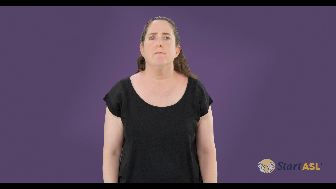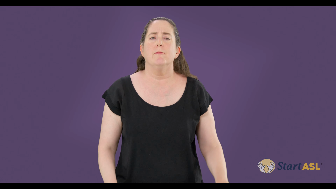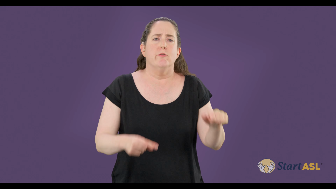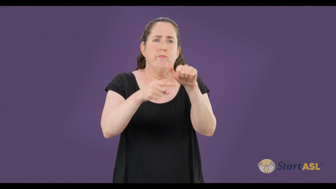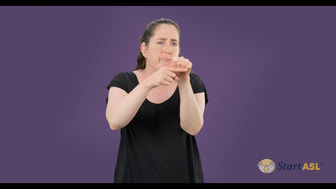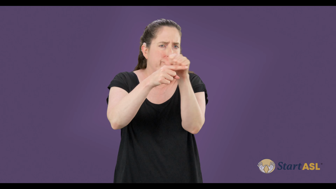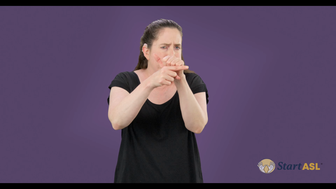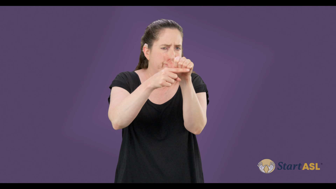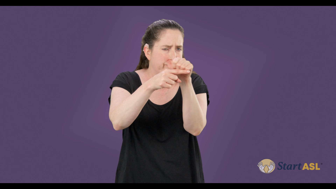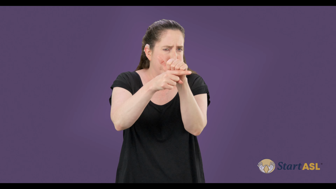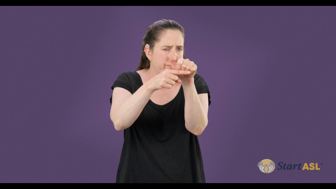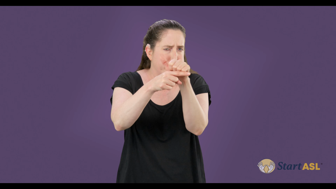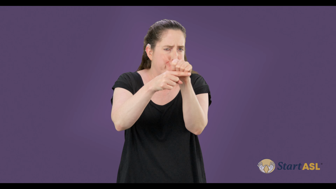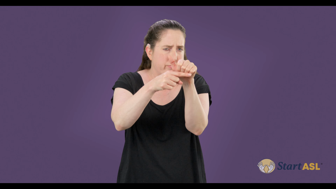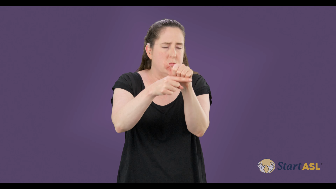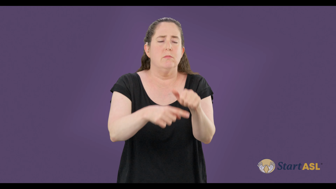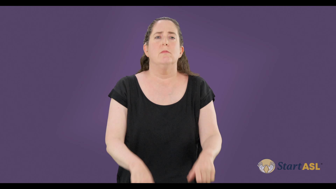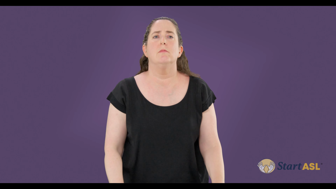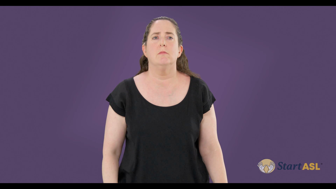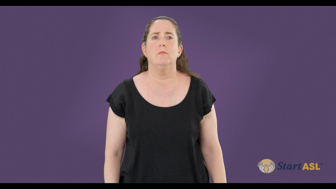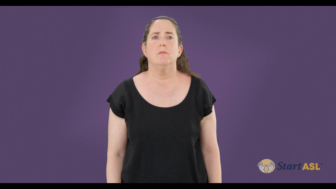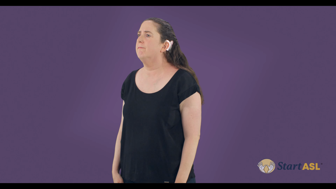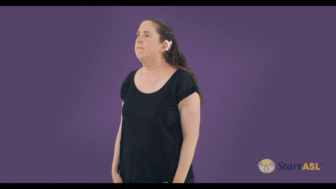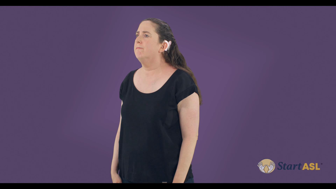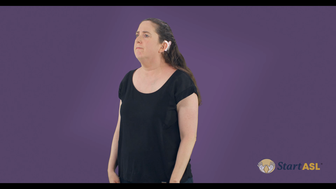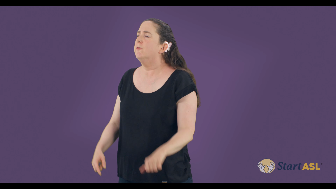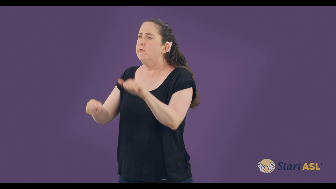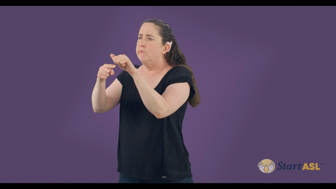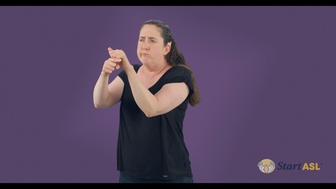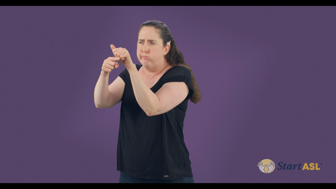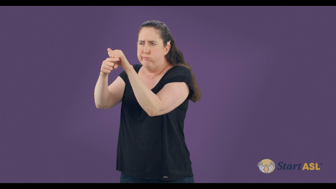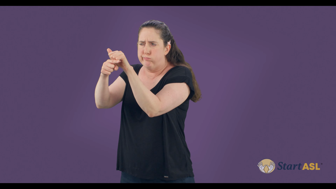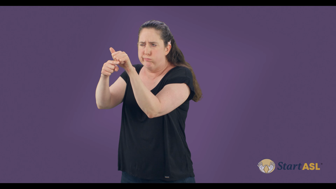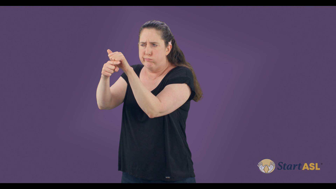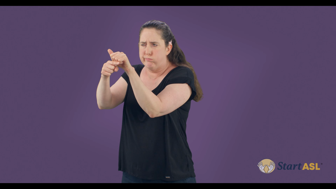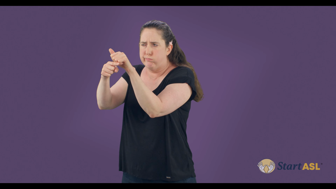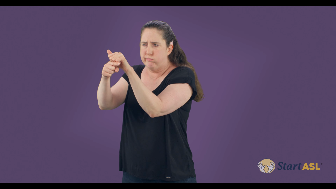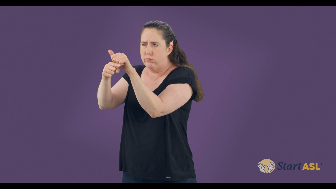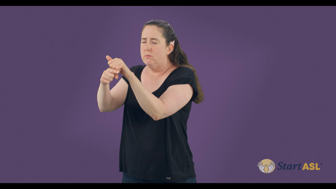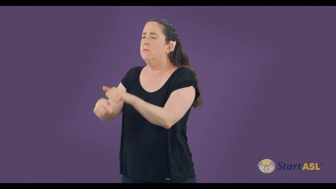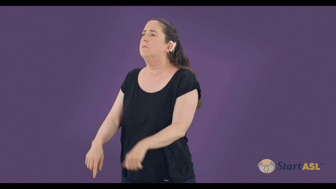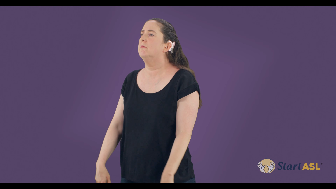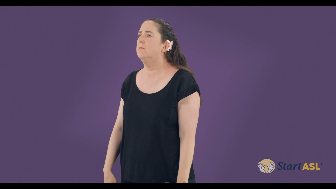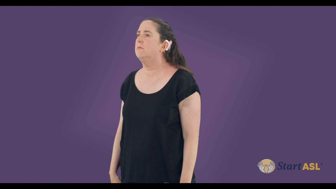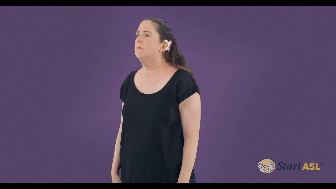practice training